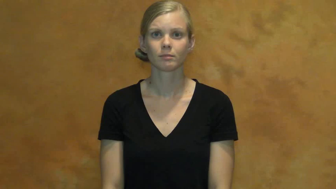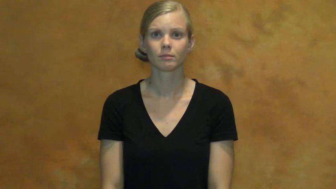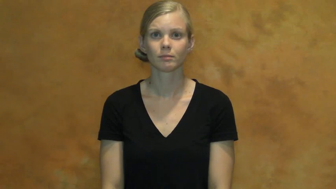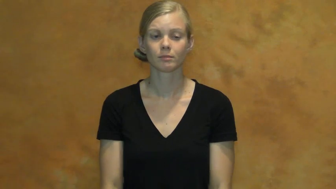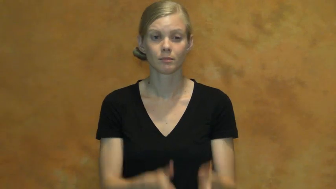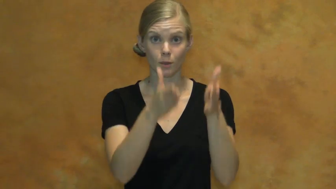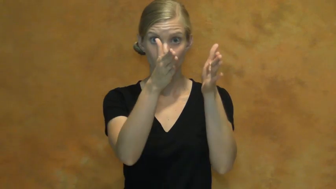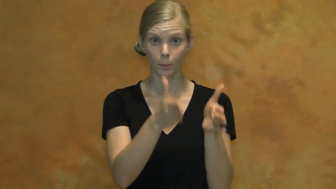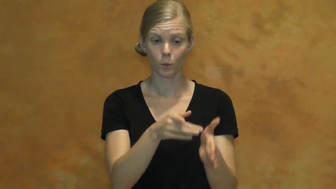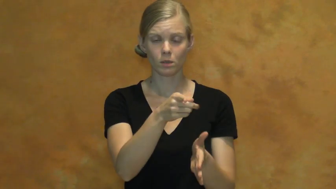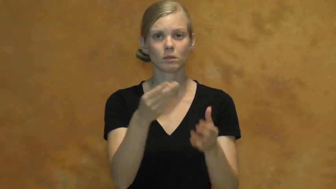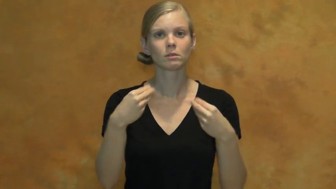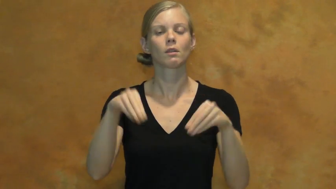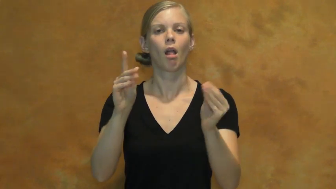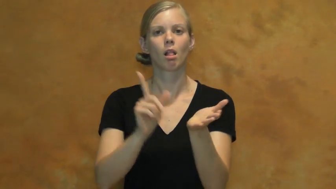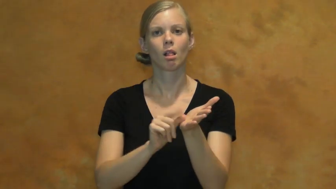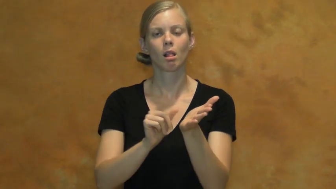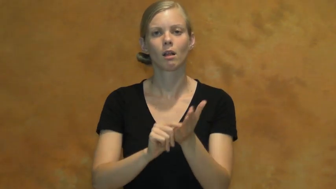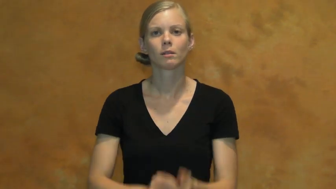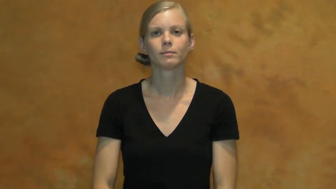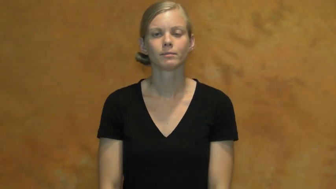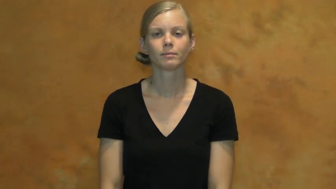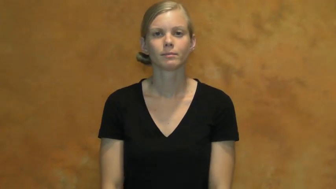newspaper salesman